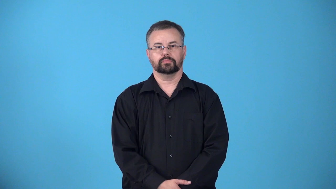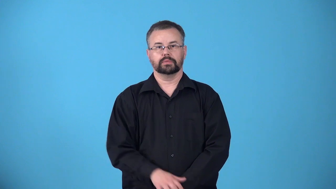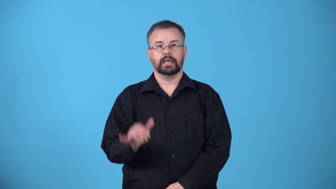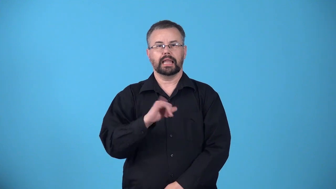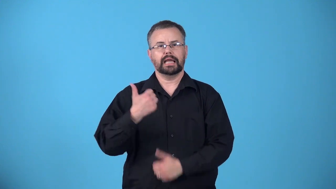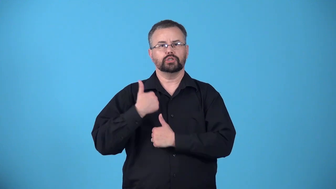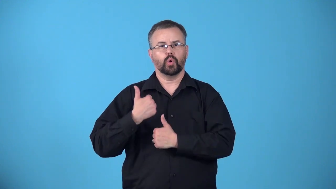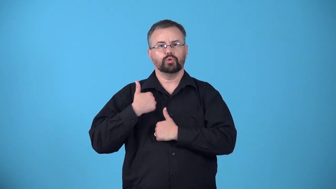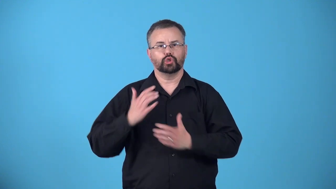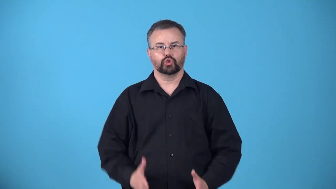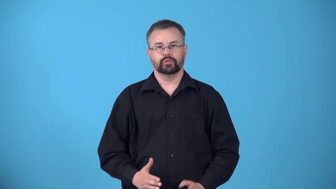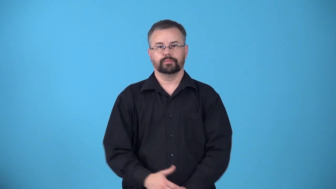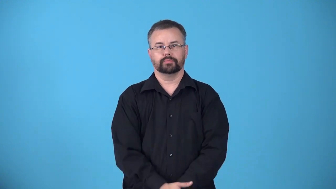soldierlike